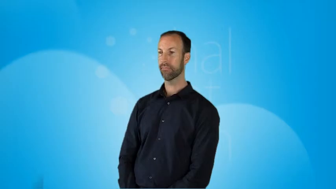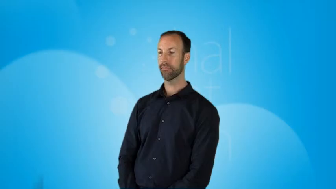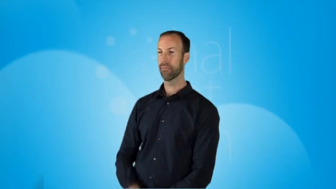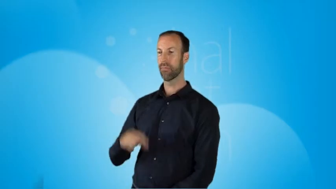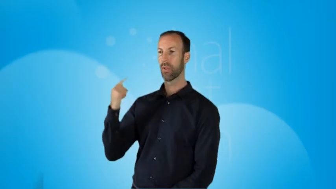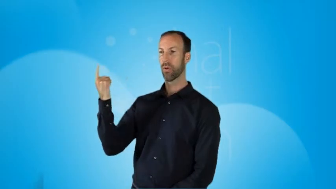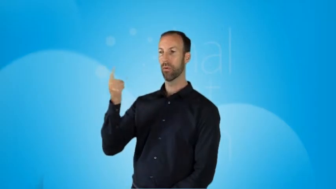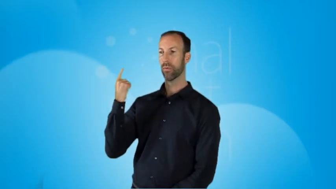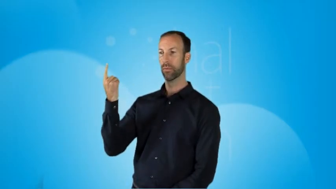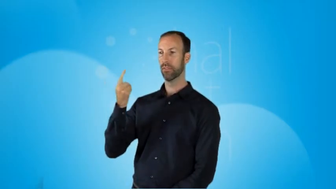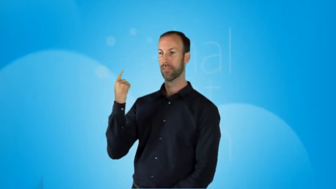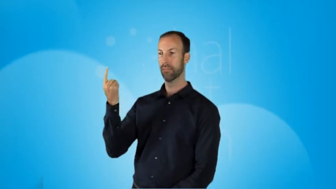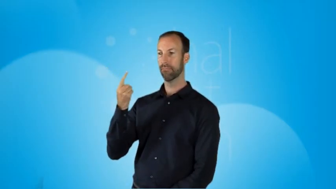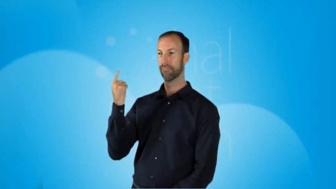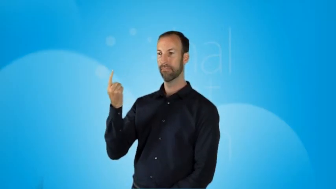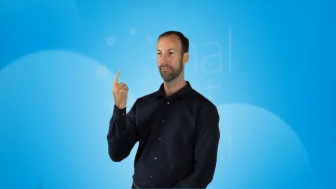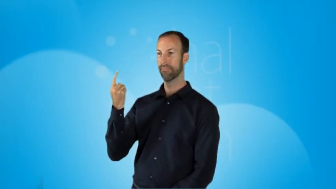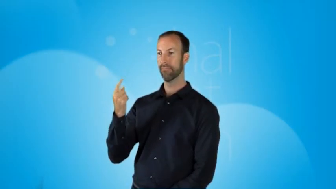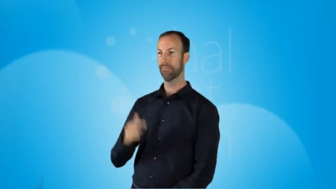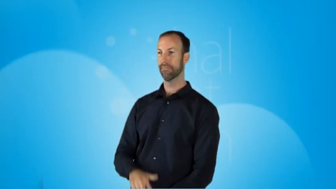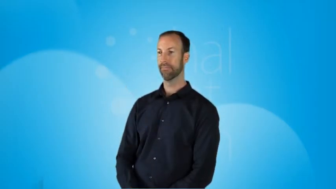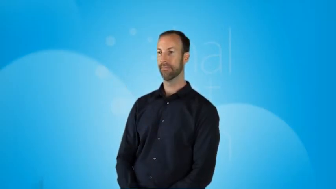always